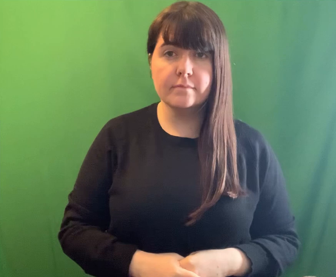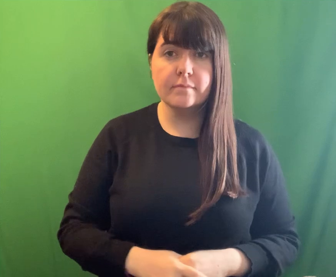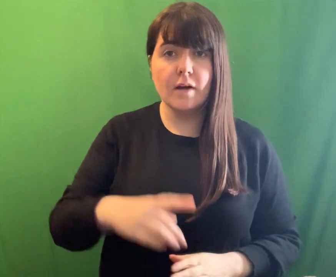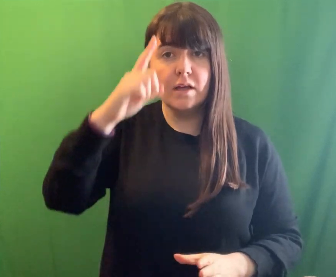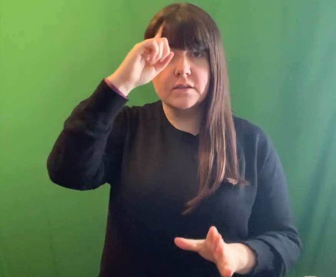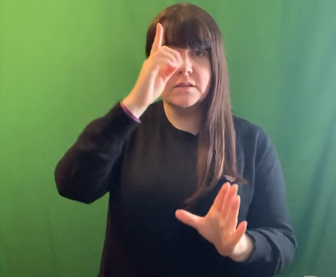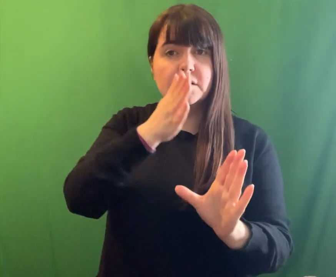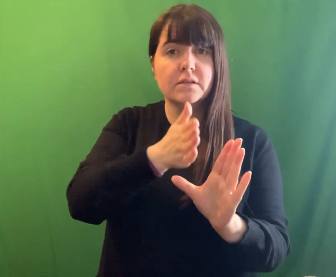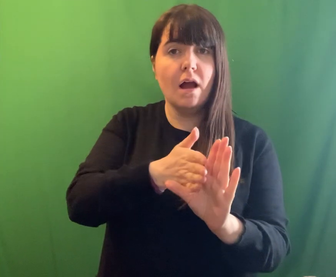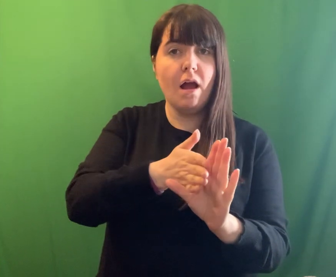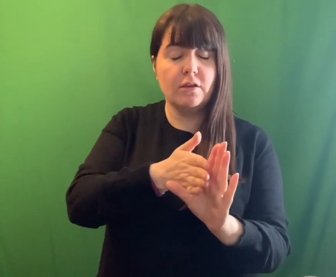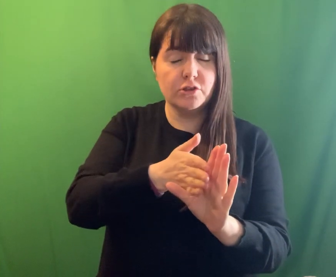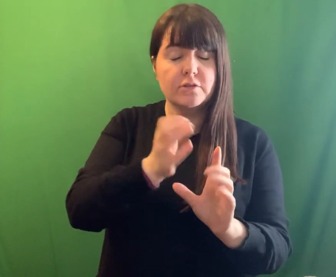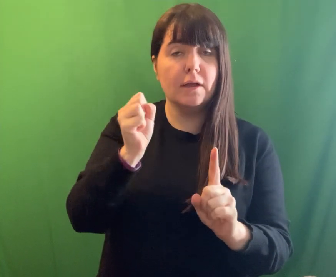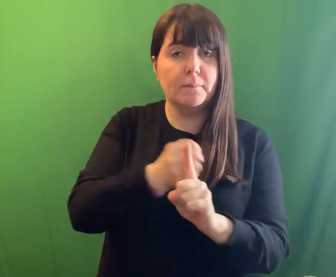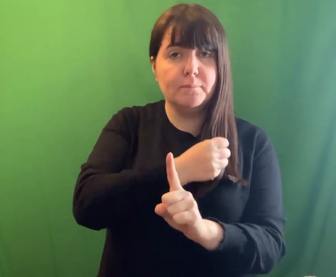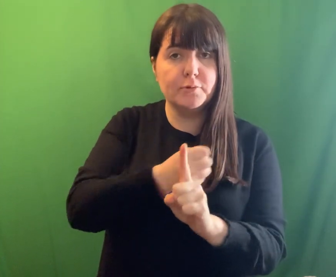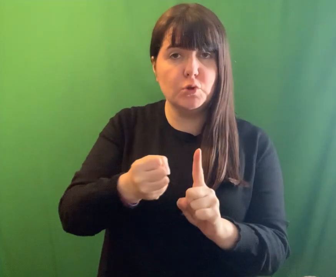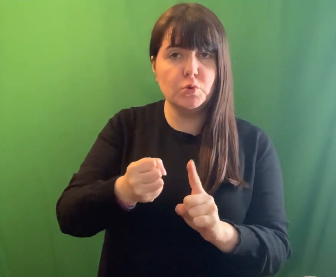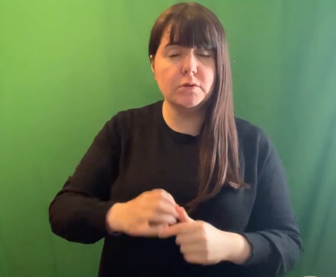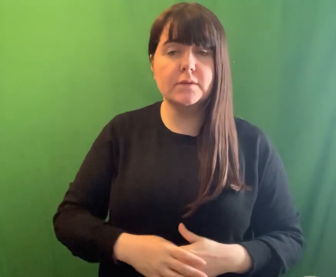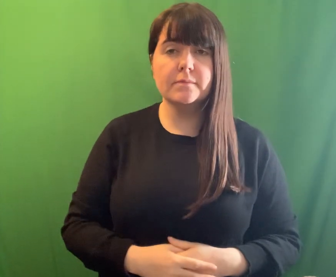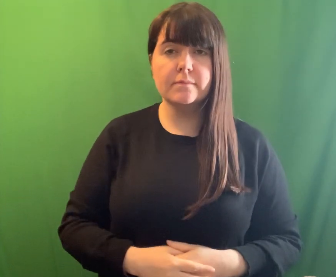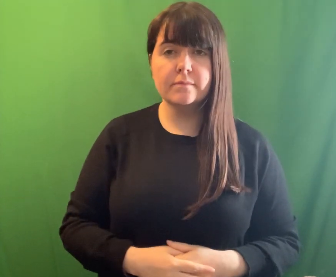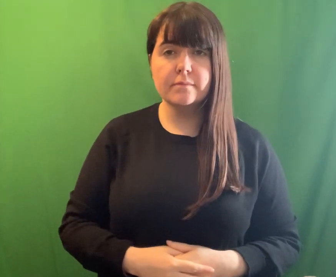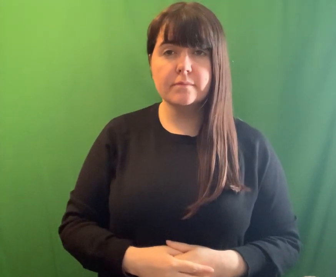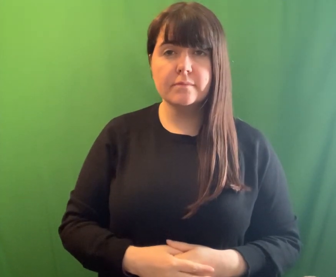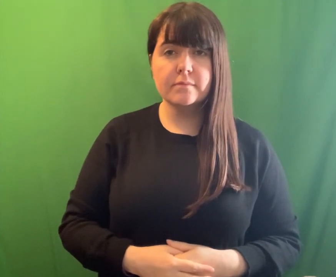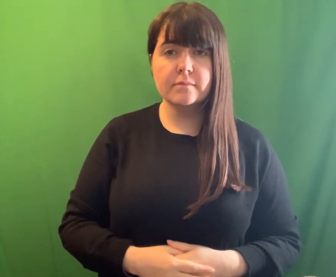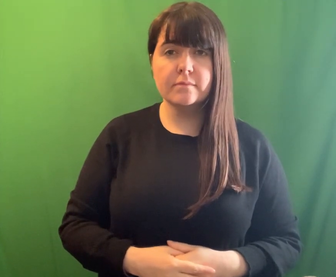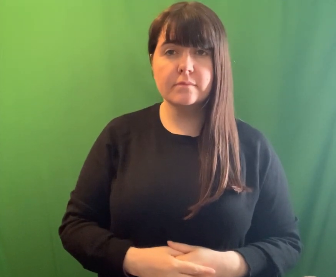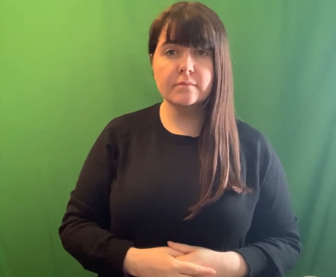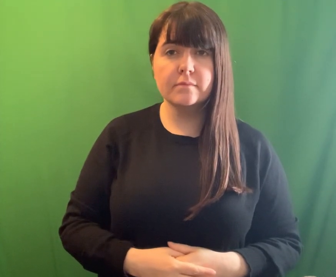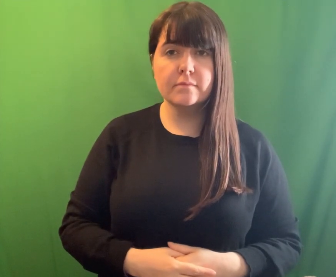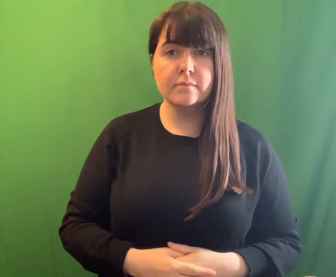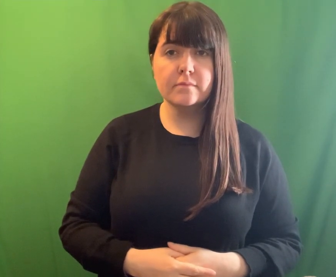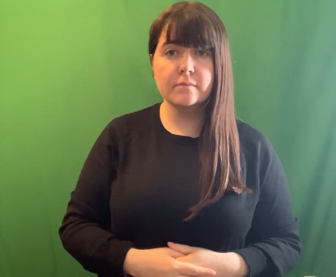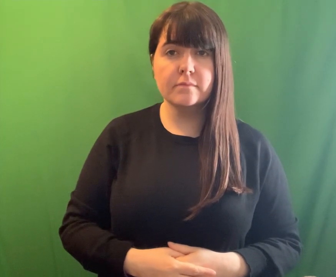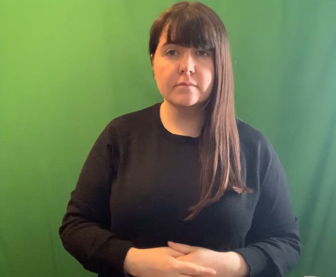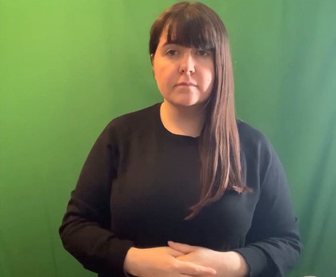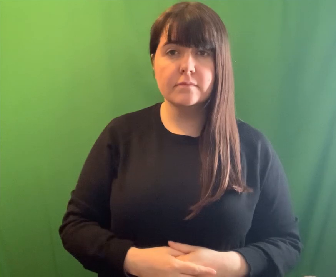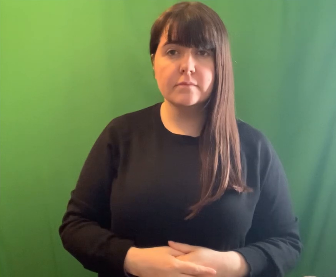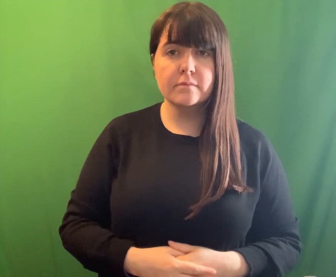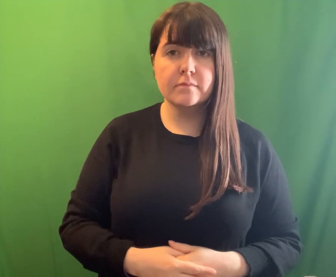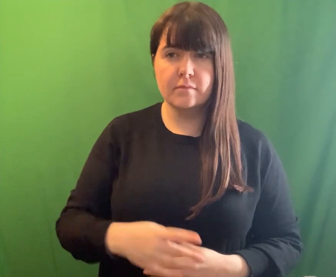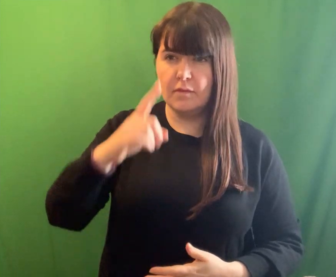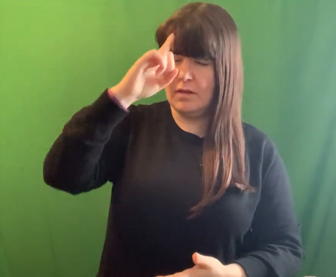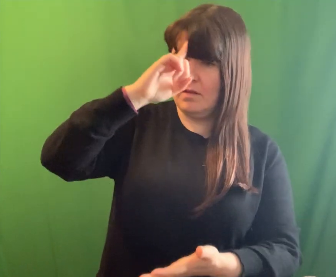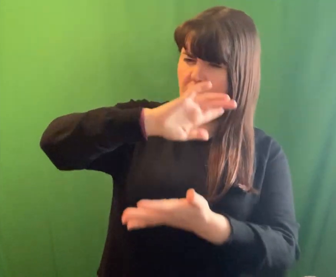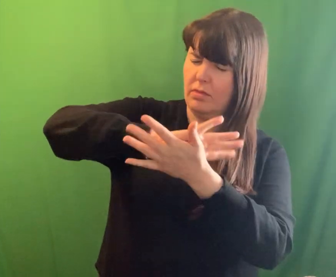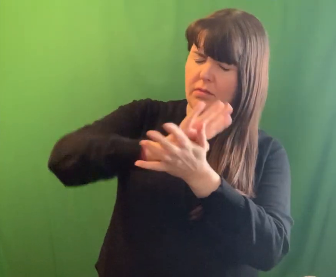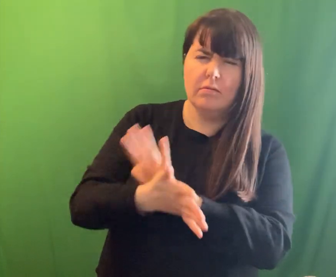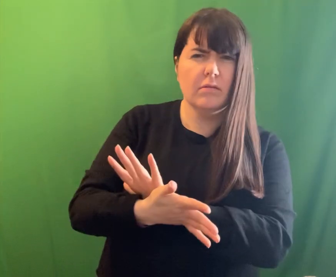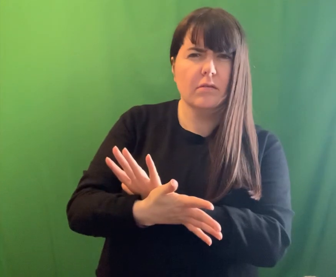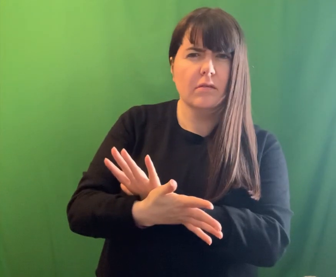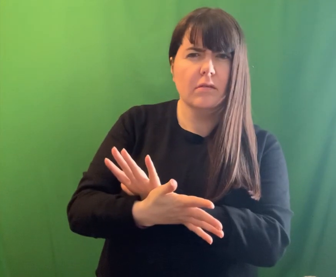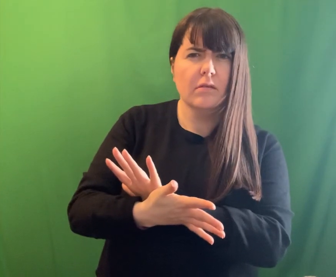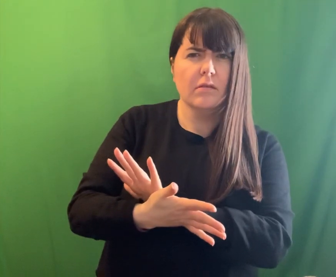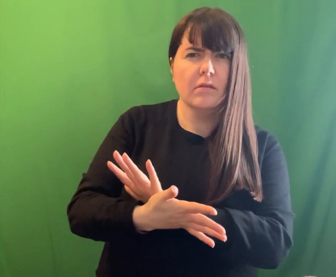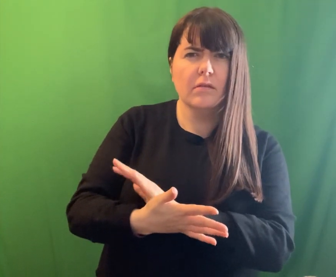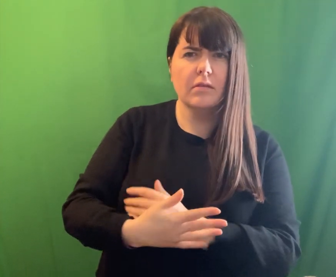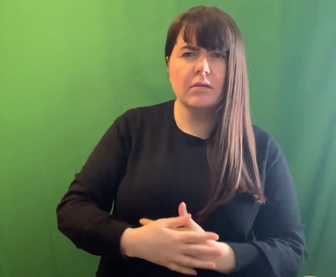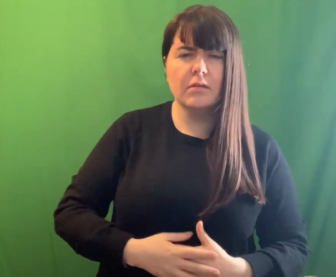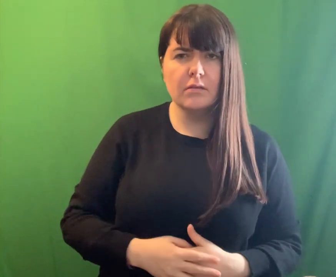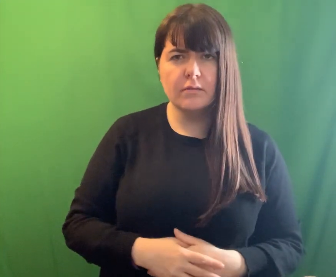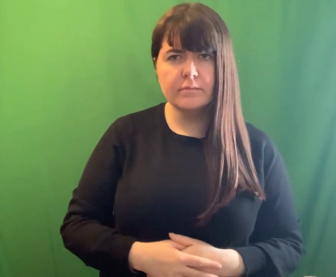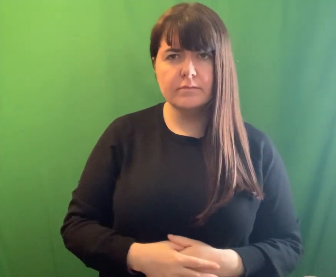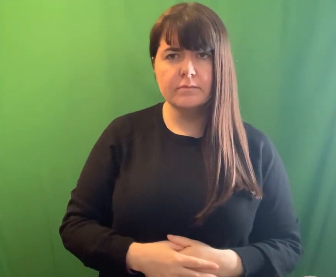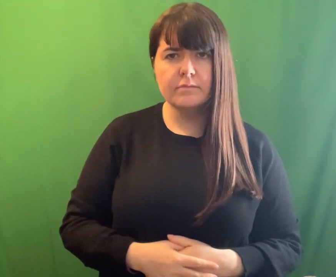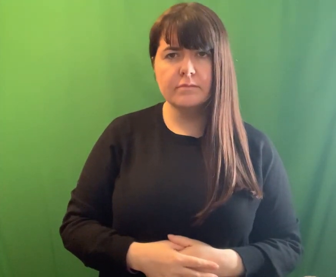Psychological Abuse